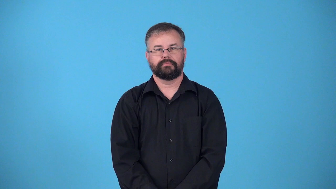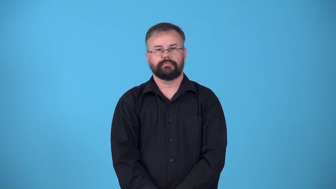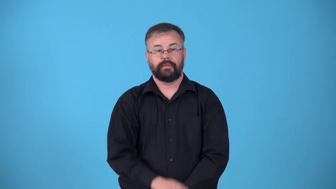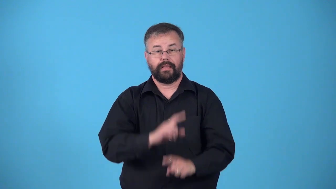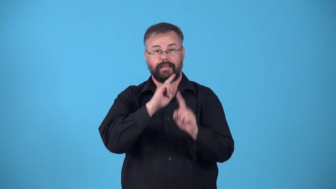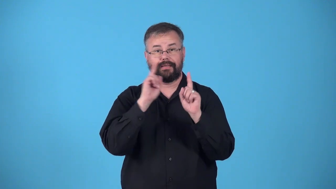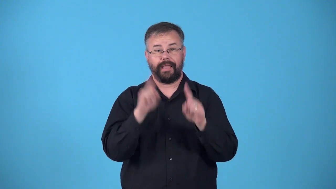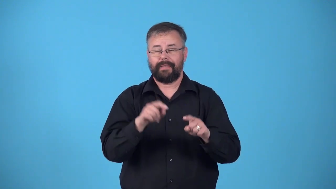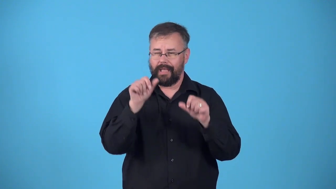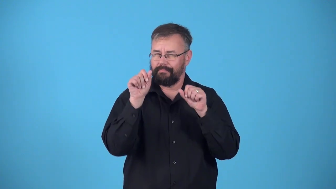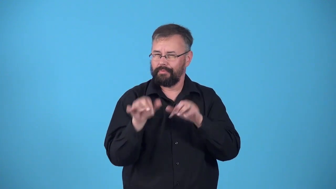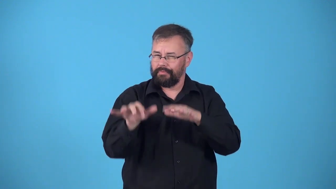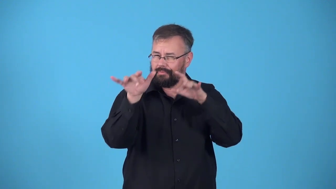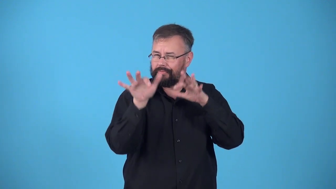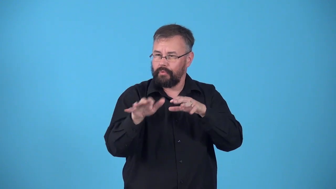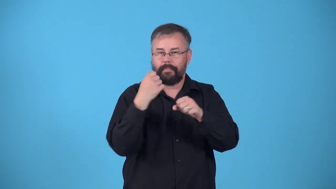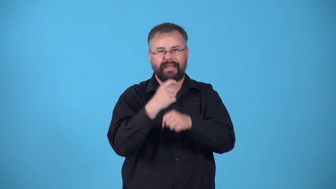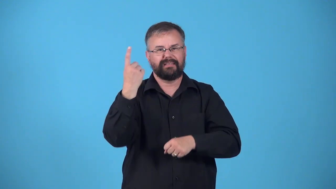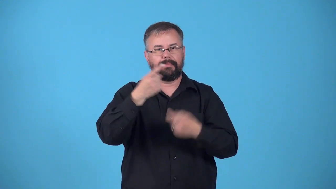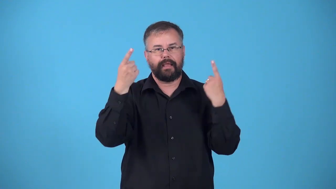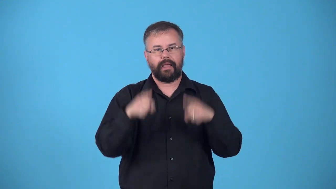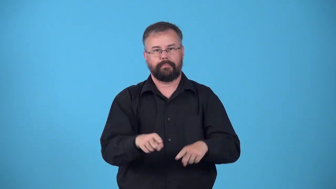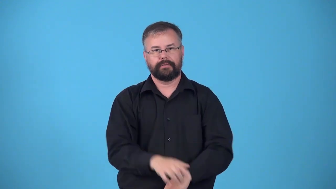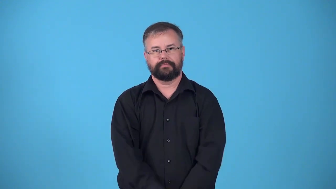open sesame